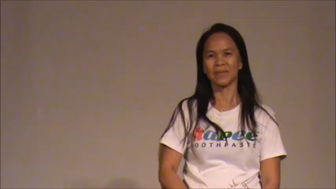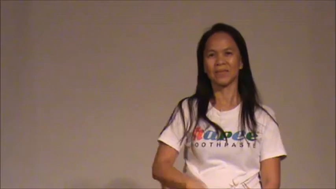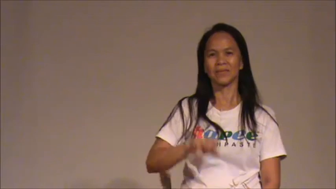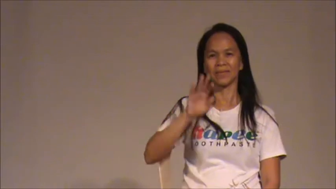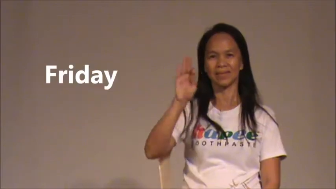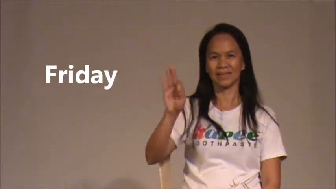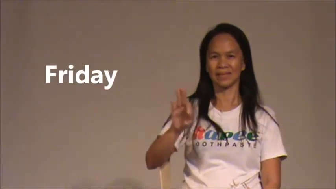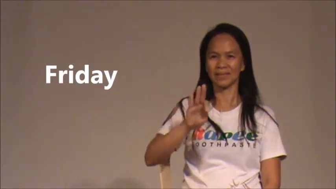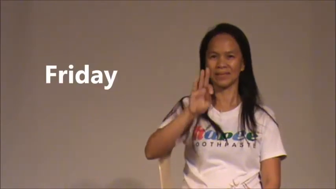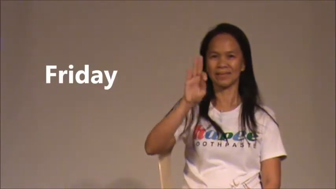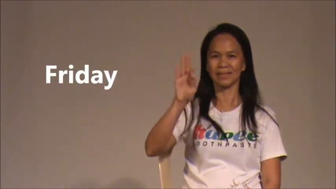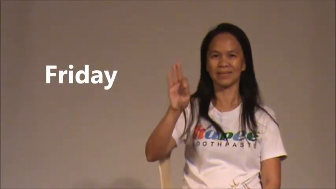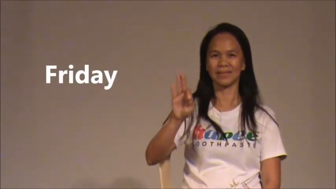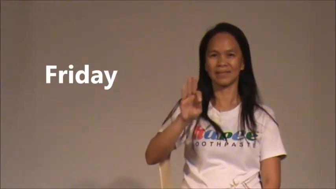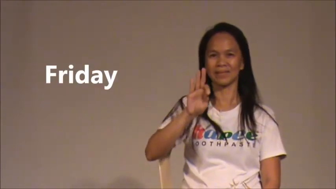Friday